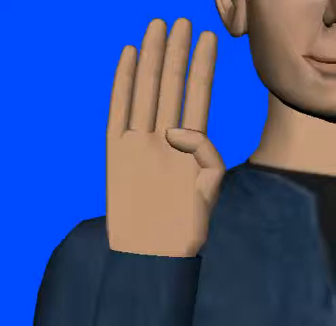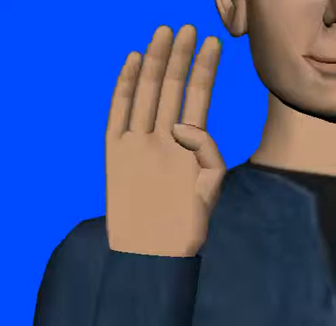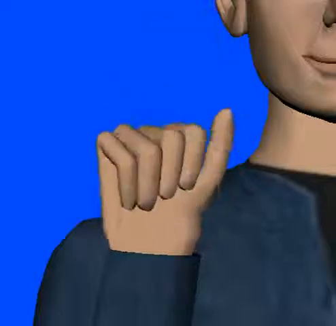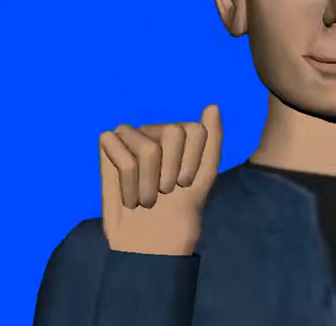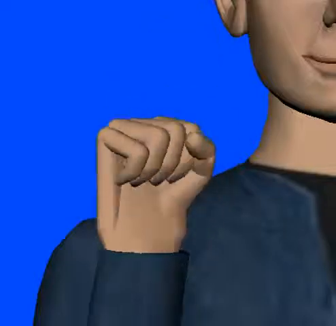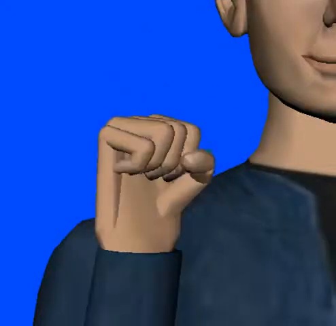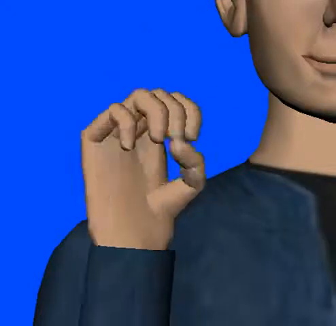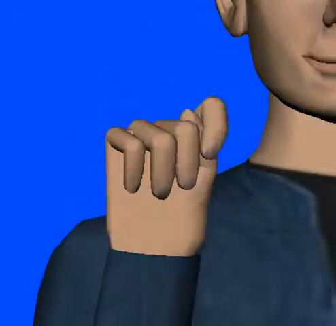bast